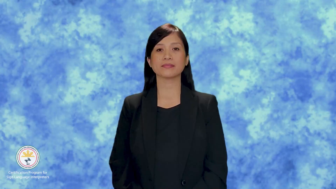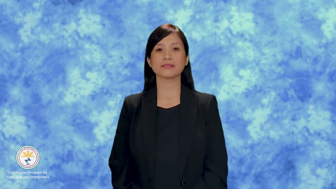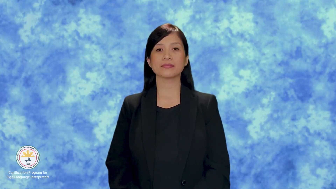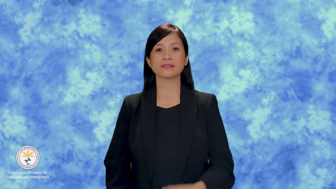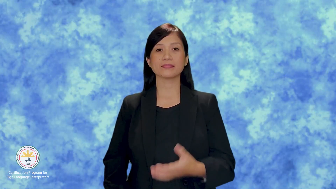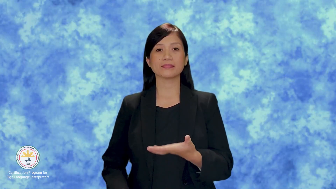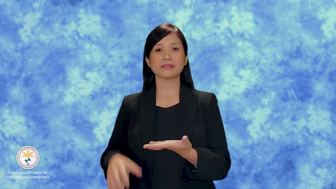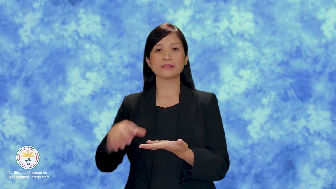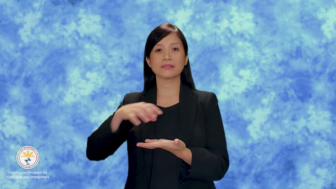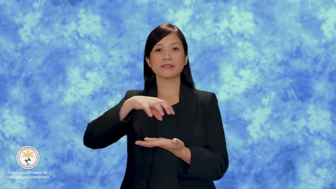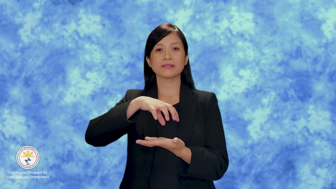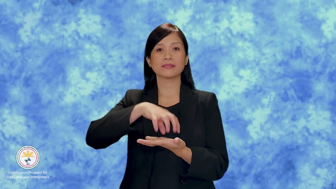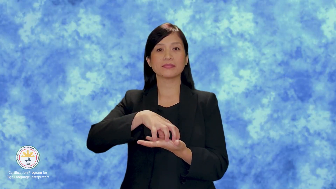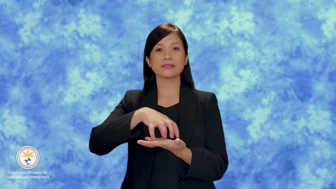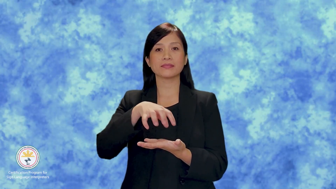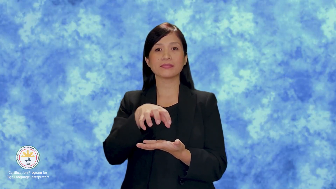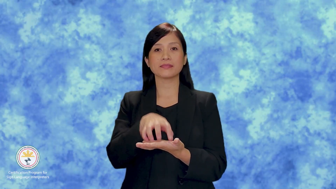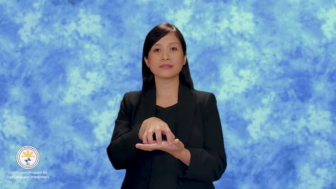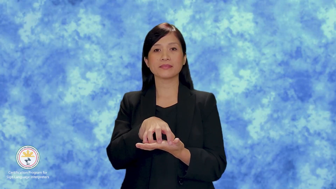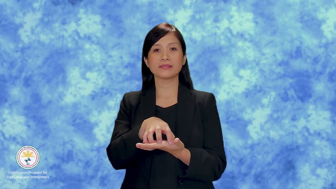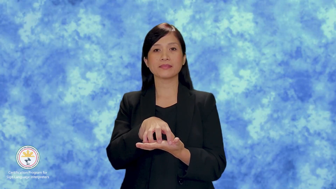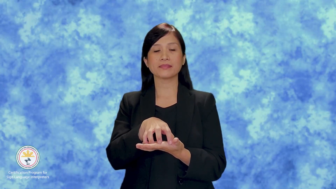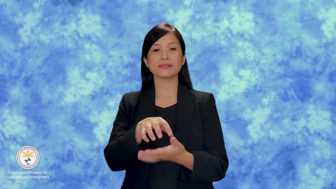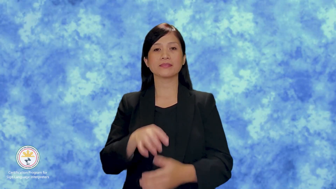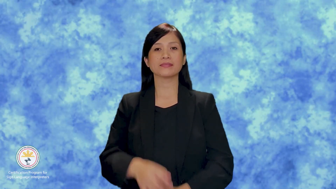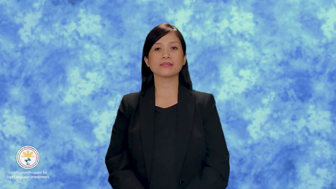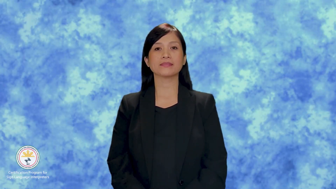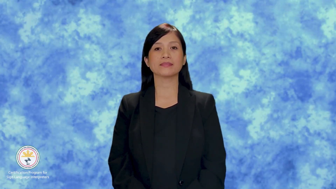Cookie